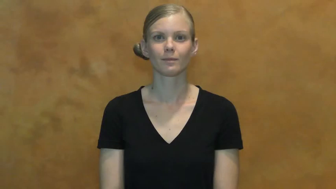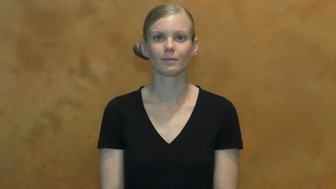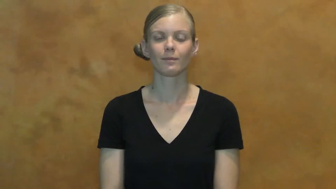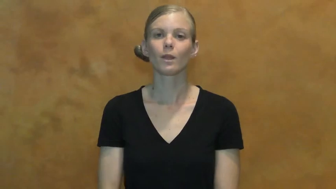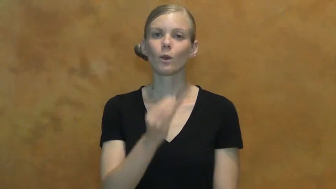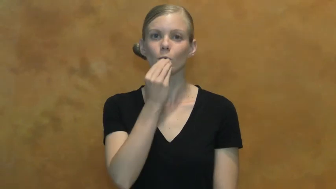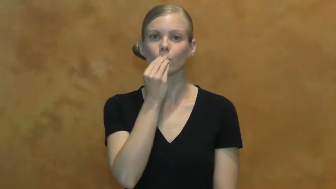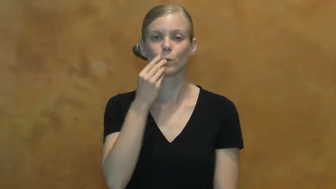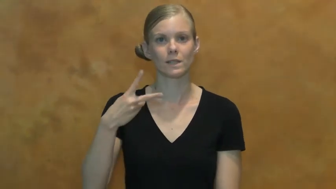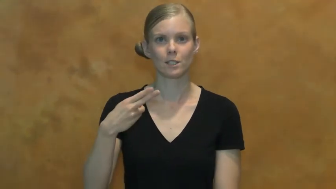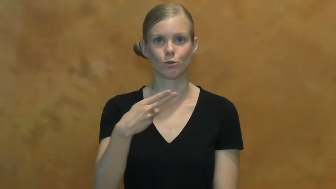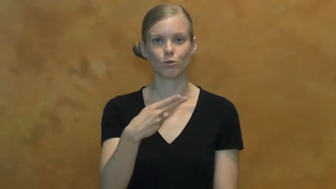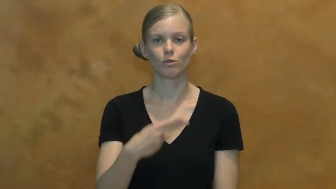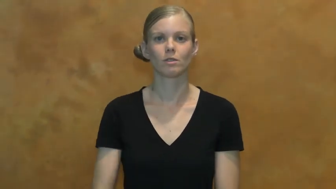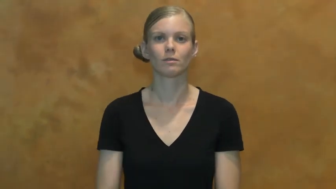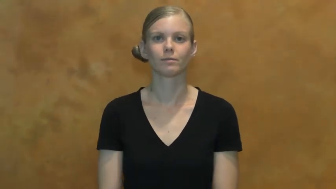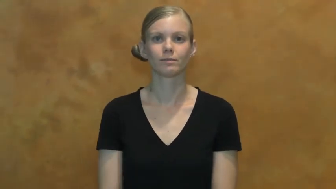food scissors